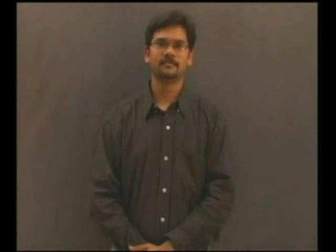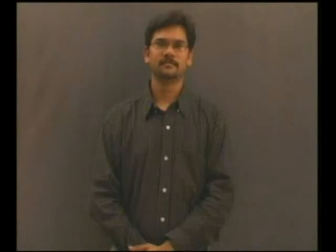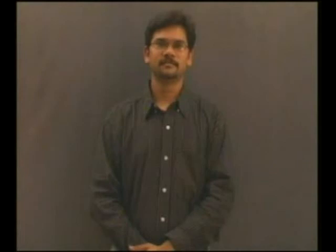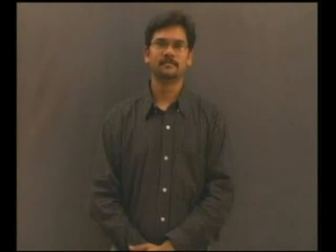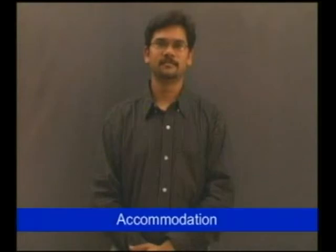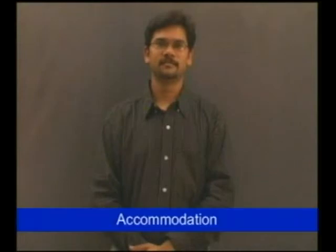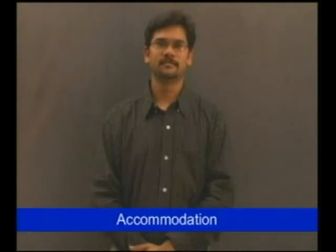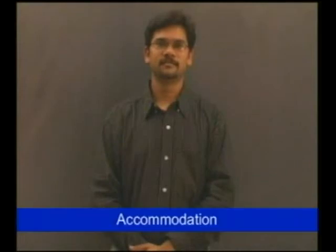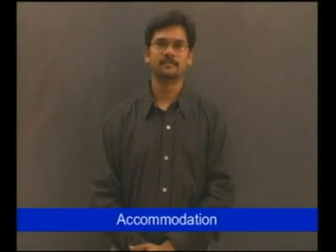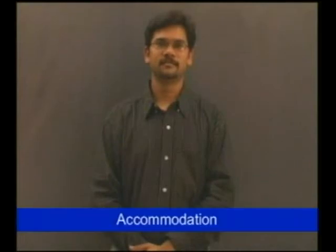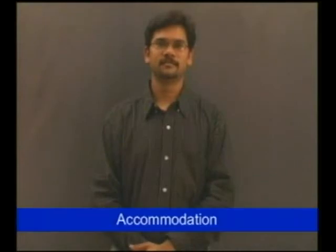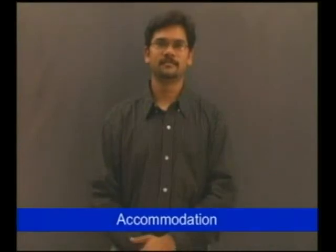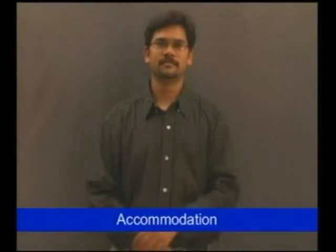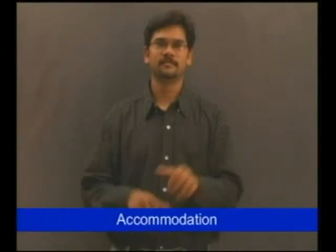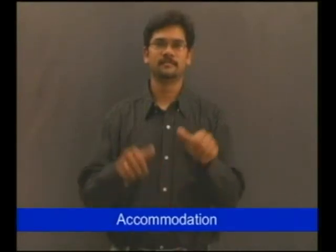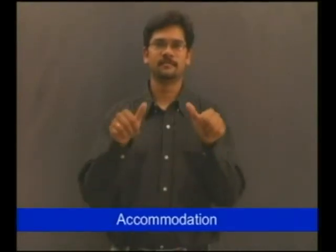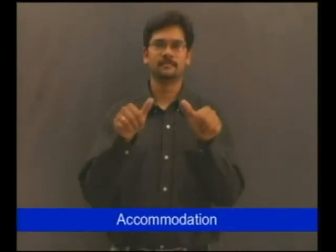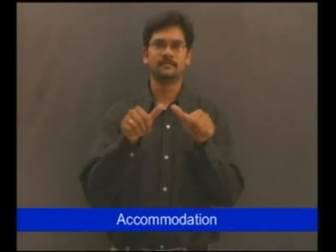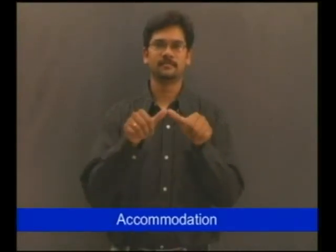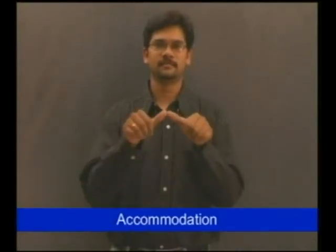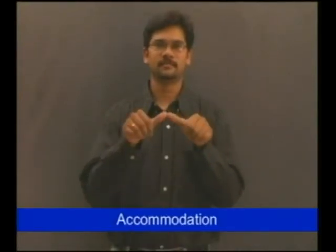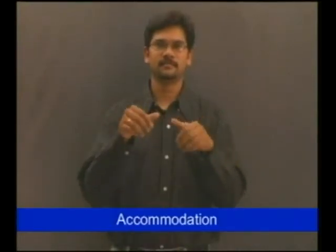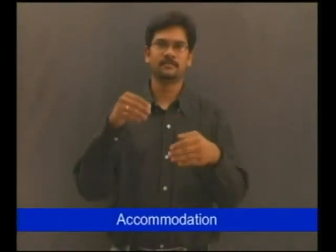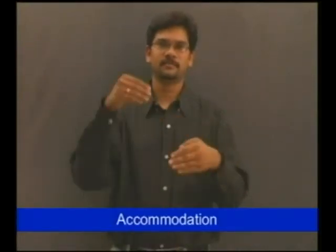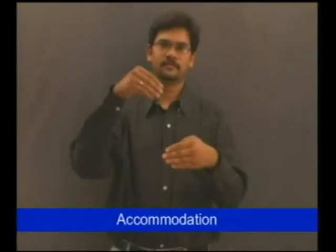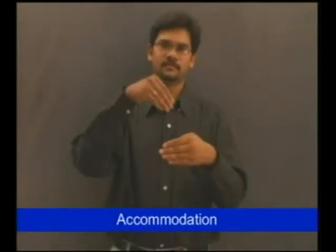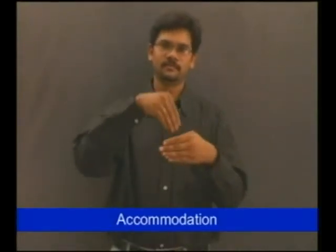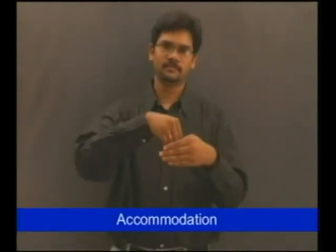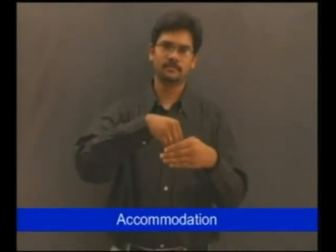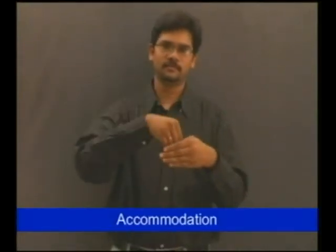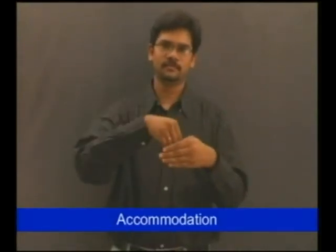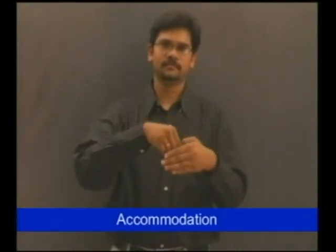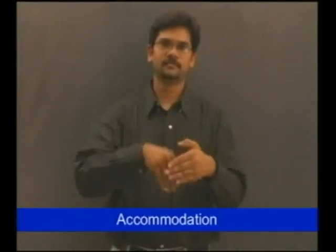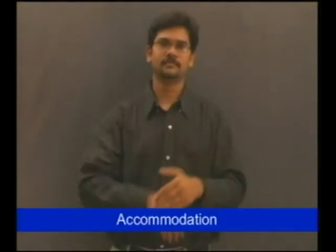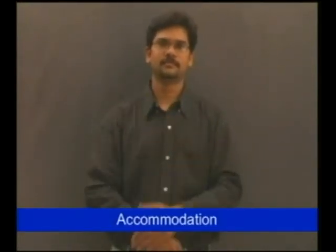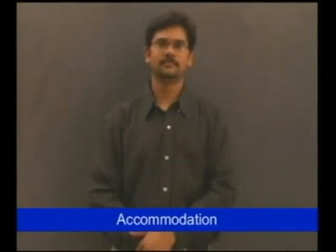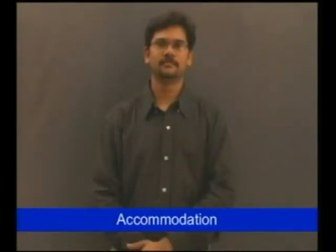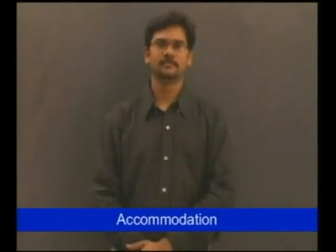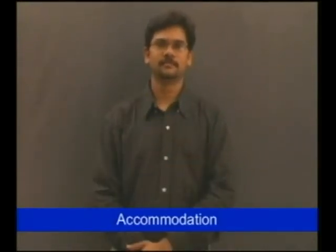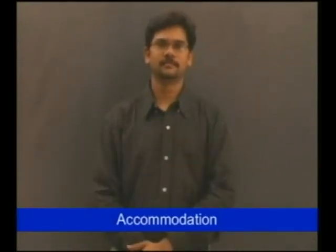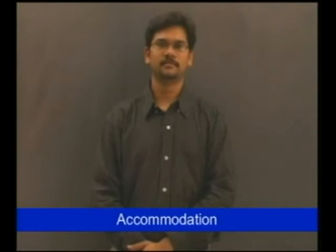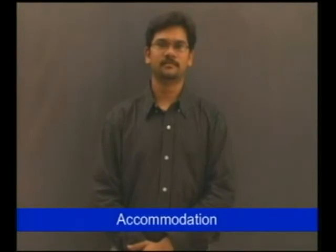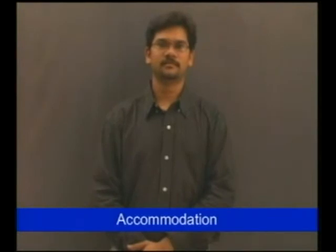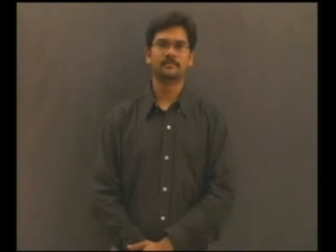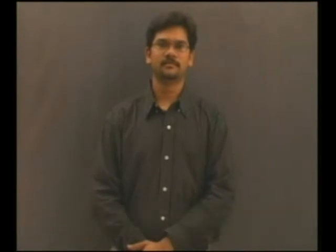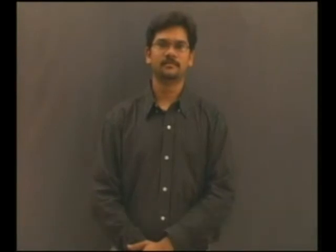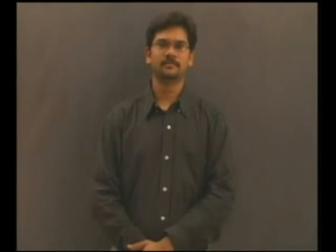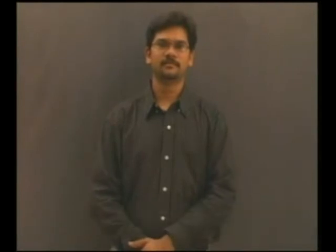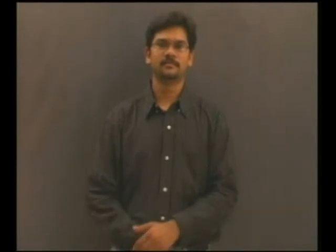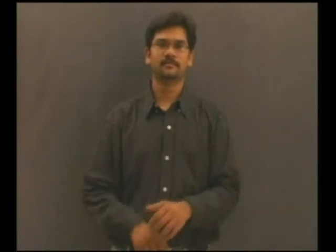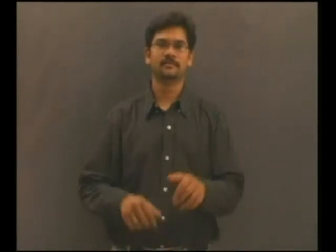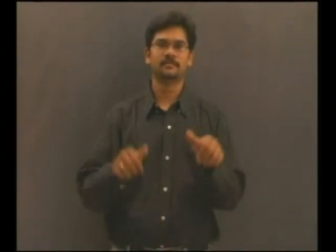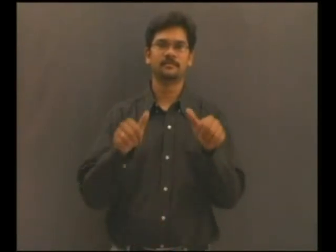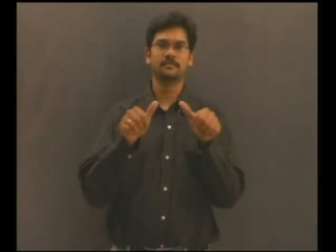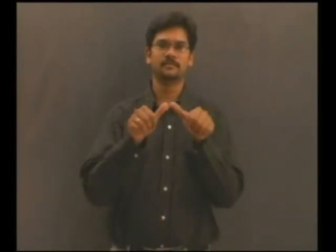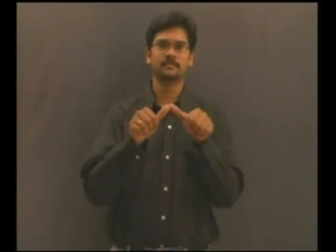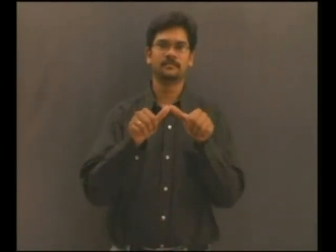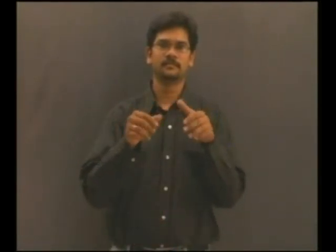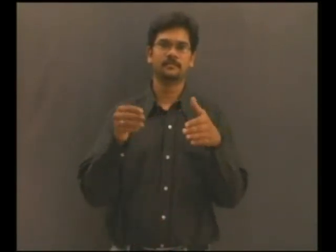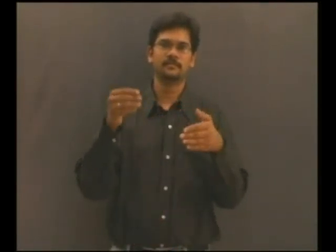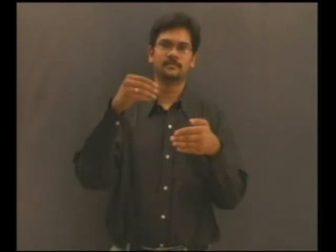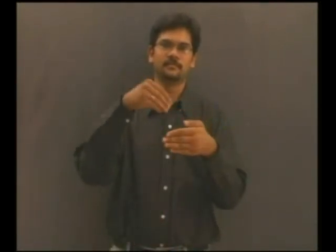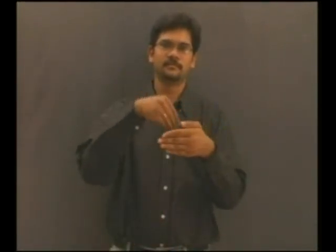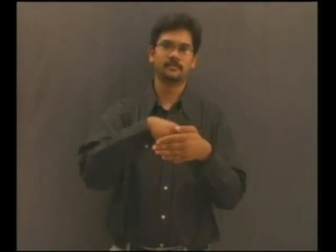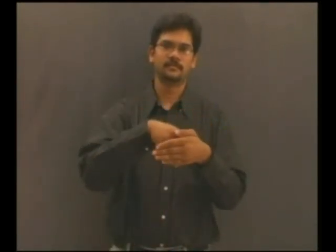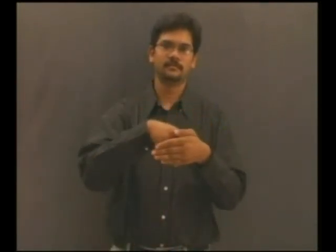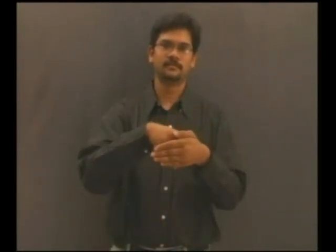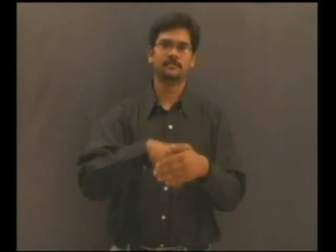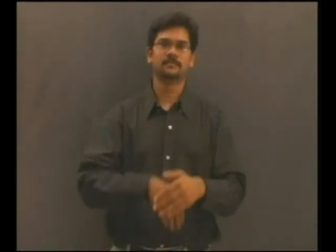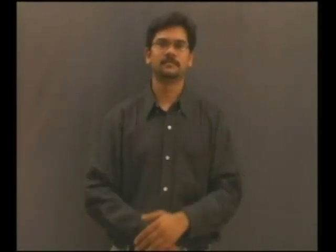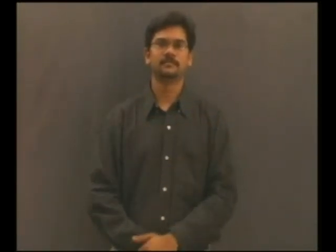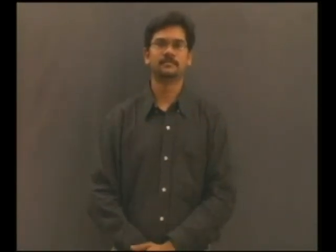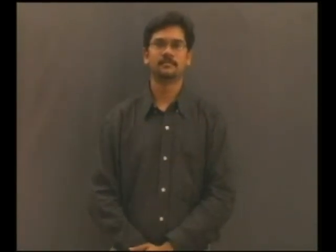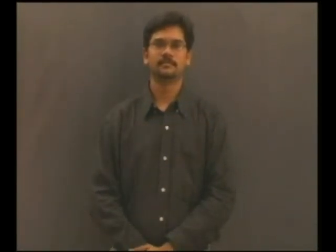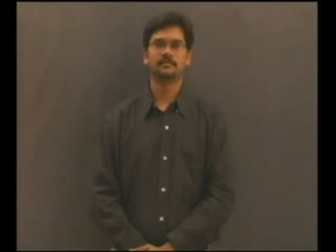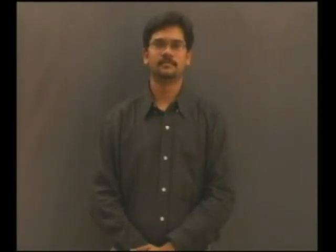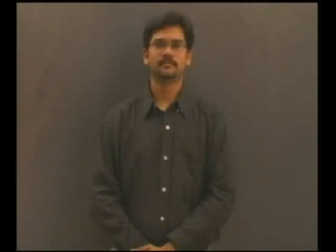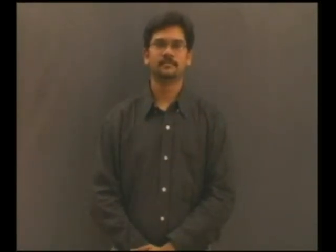Accommodation